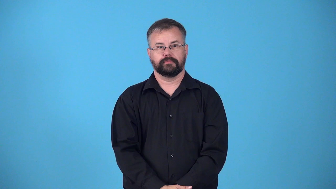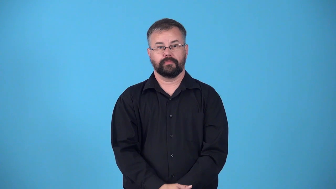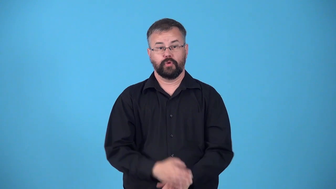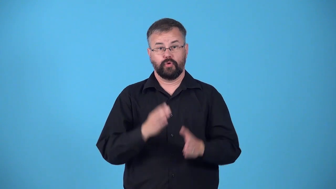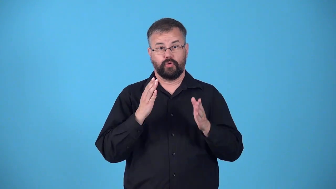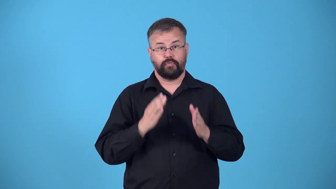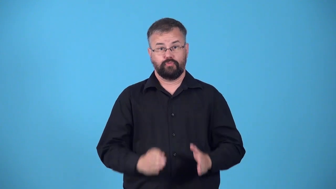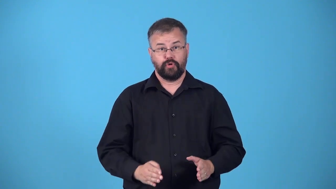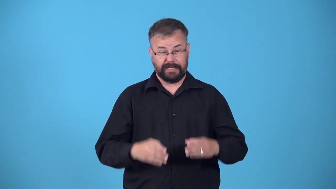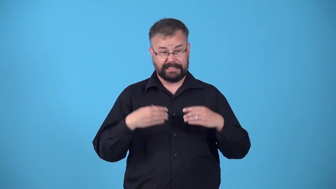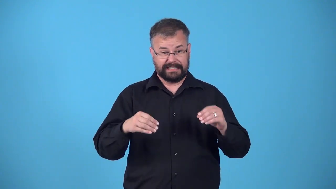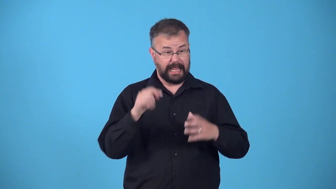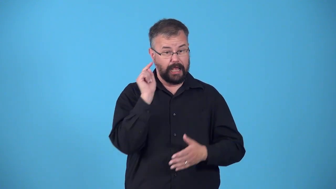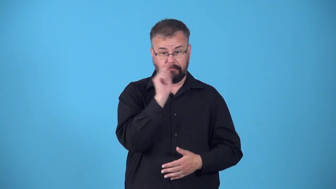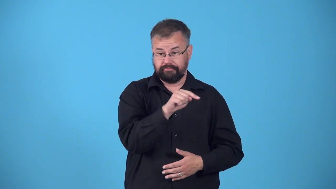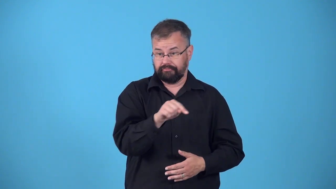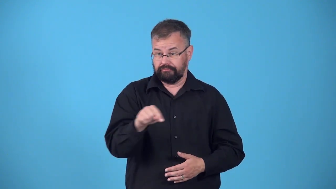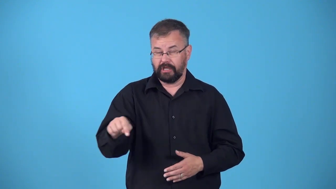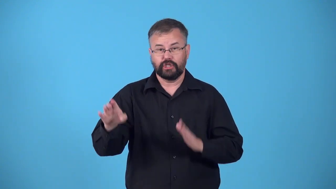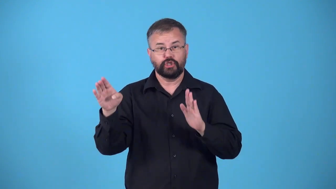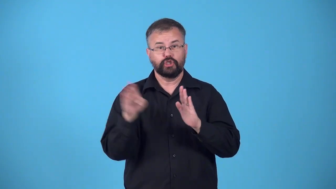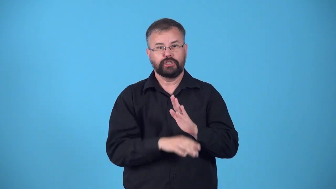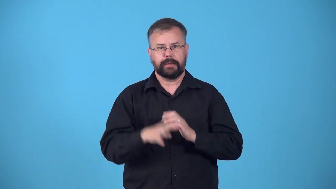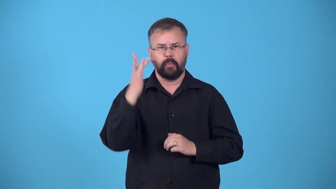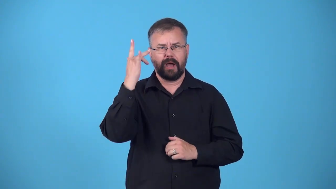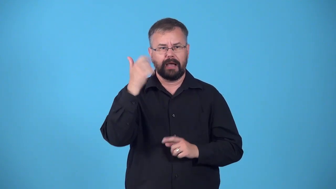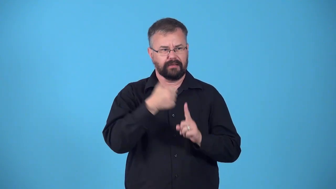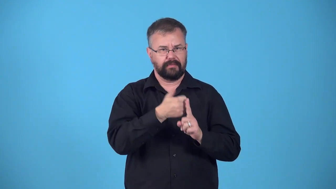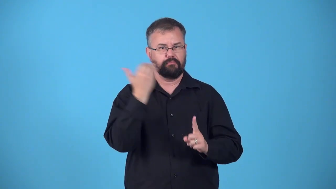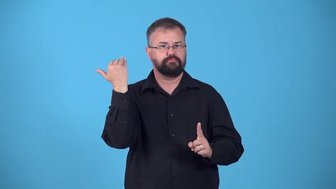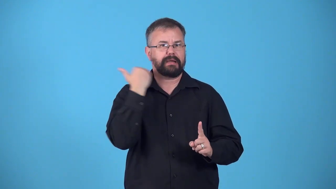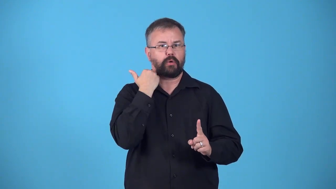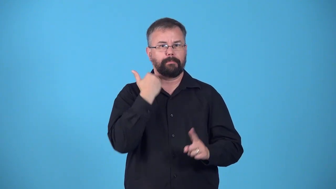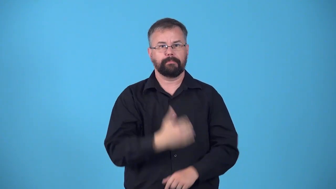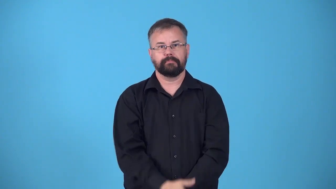fire sale